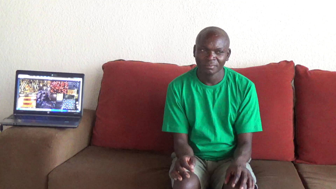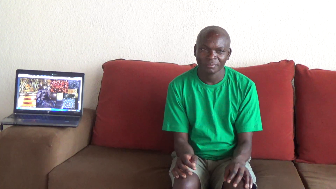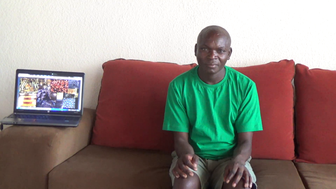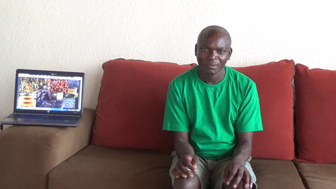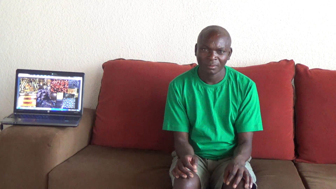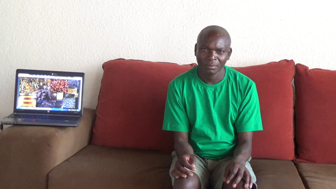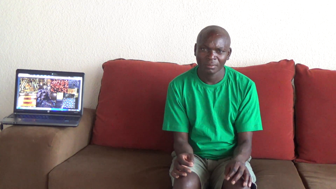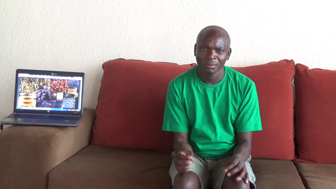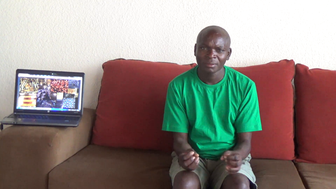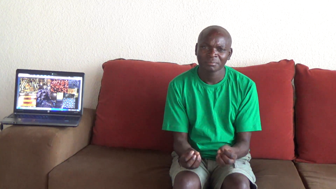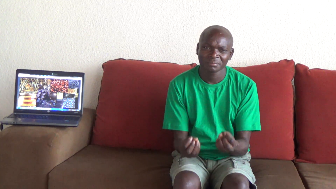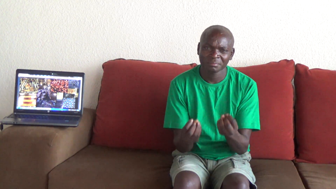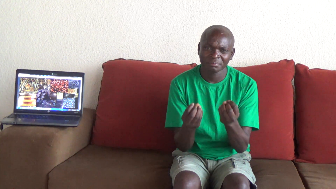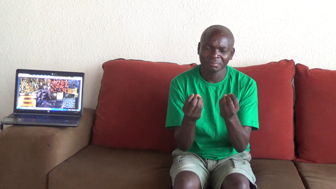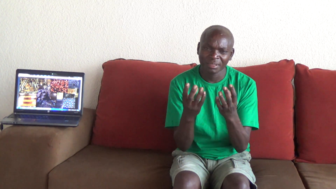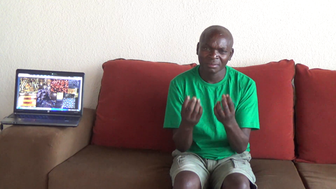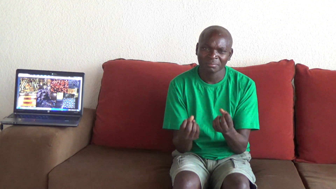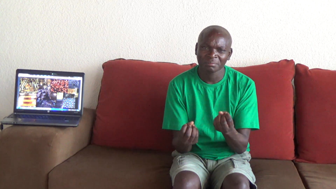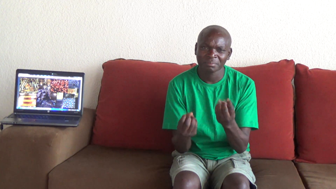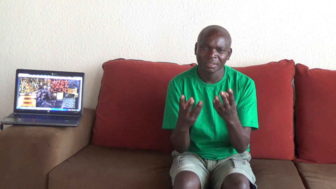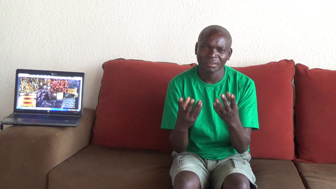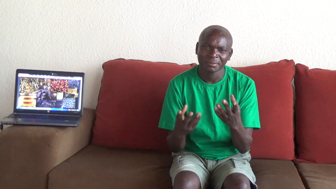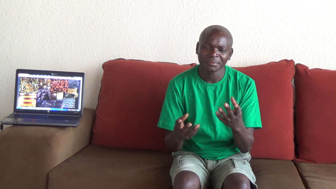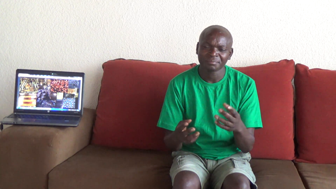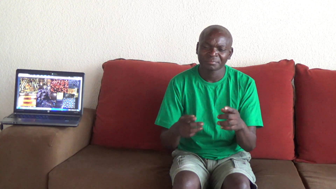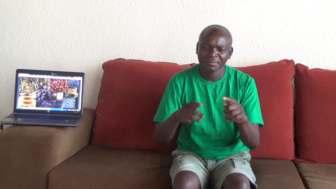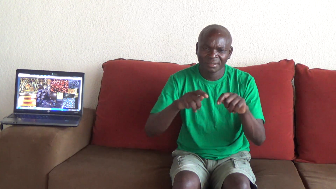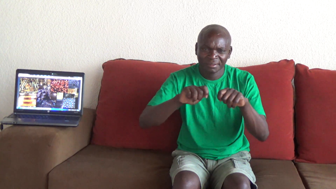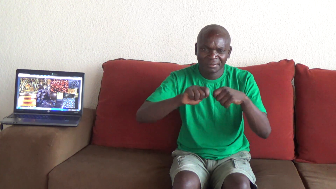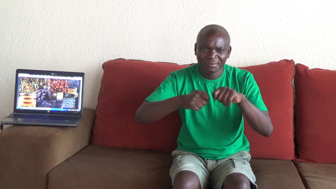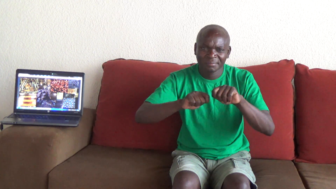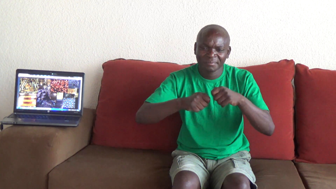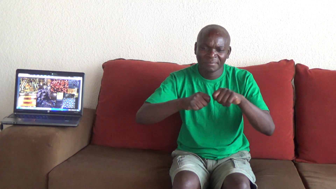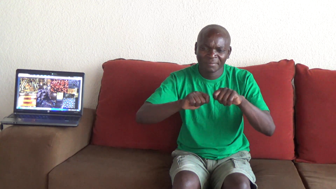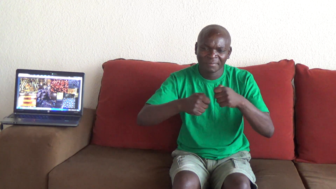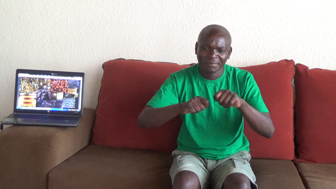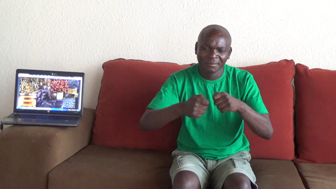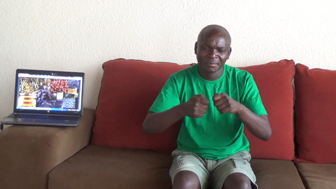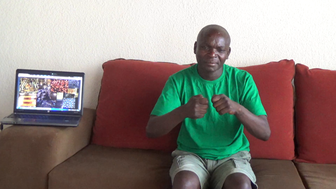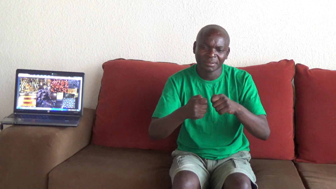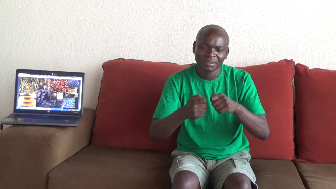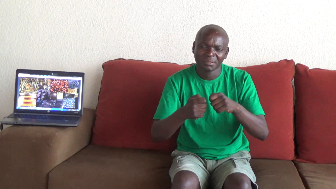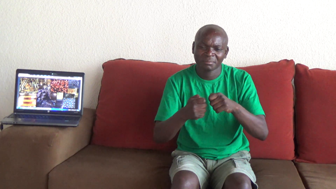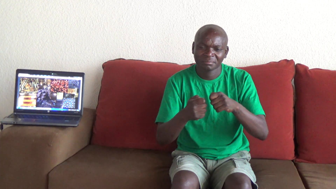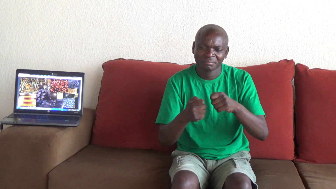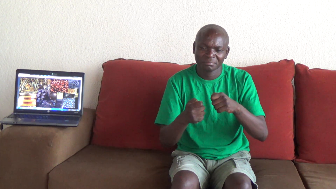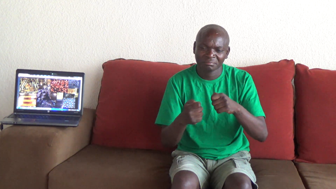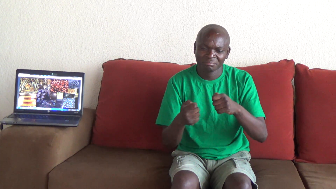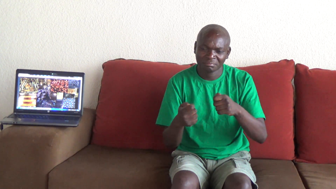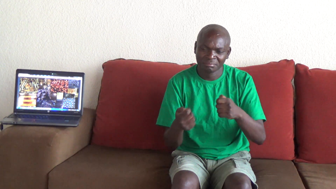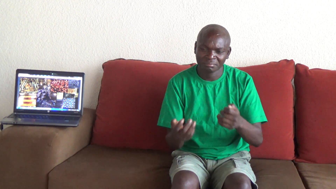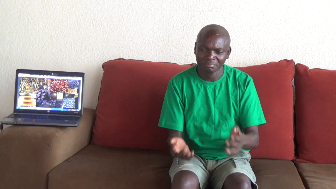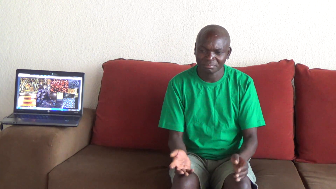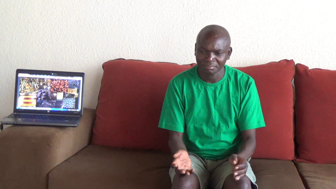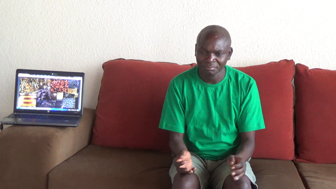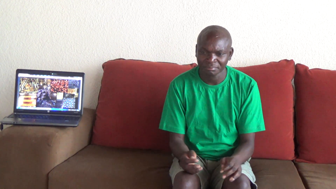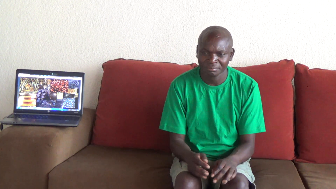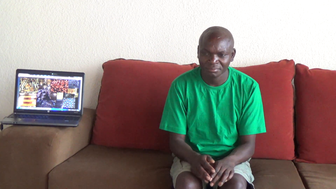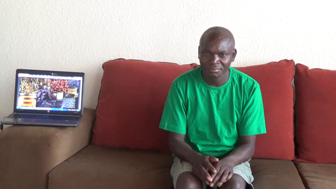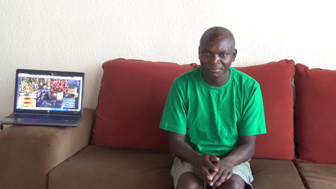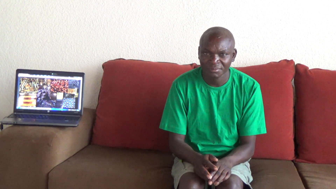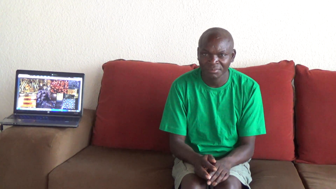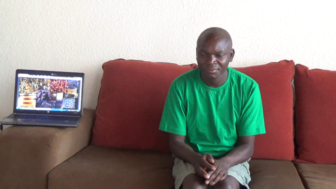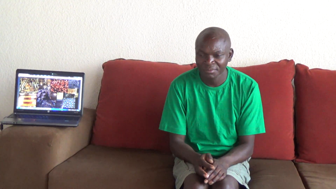metal